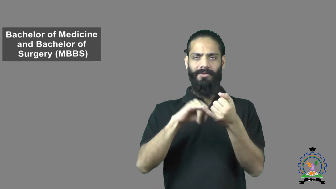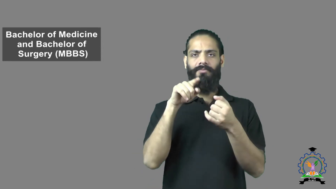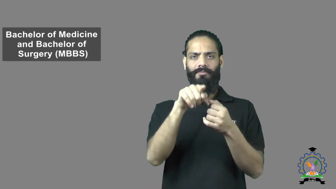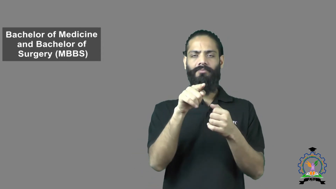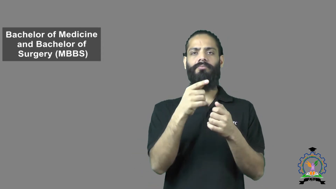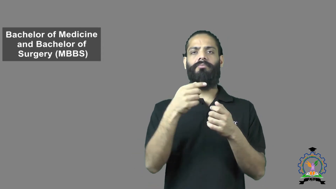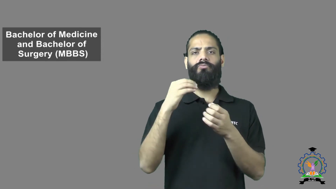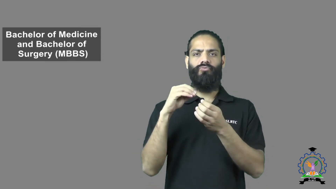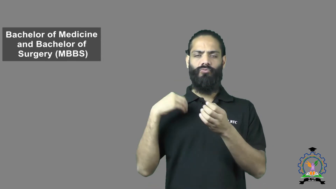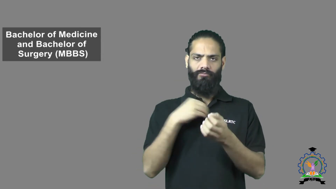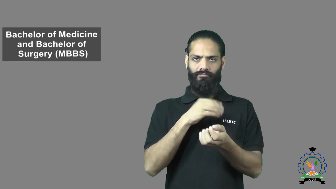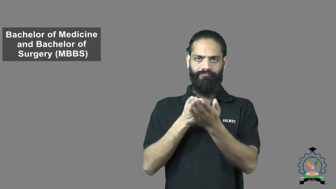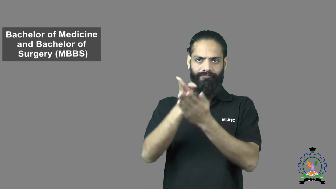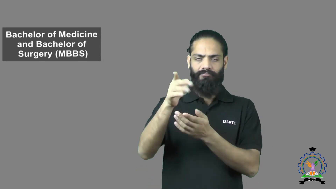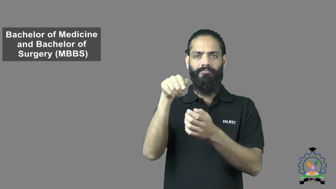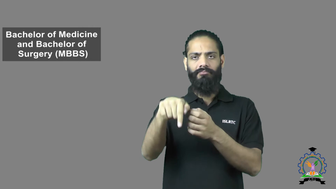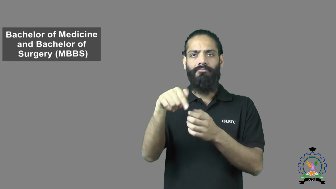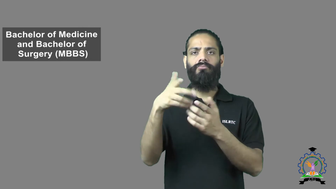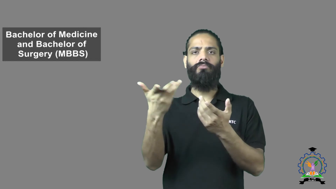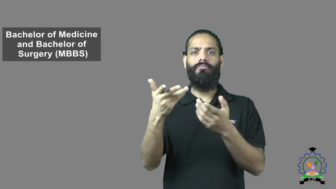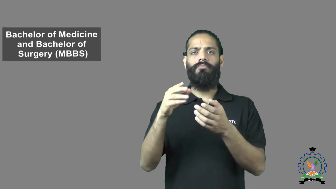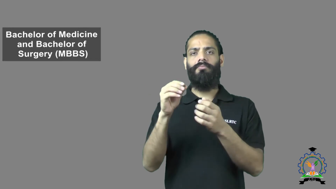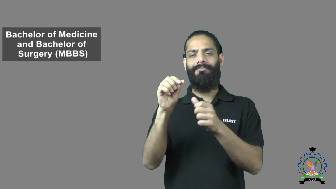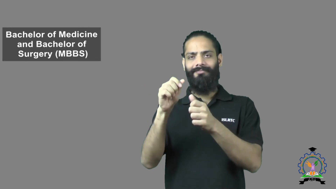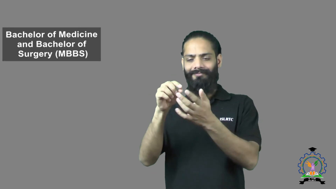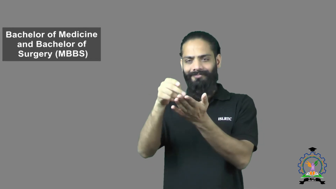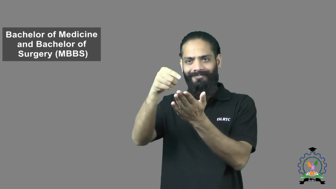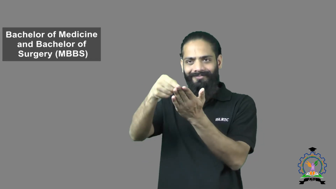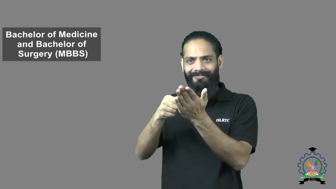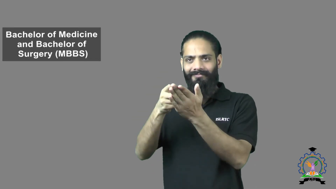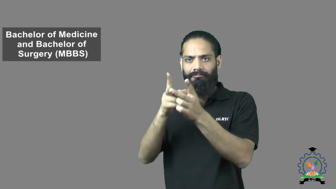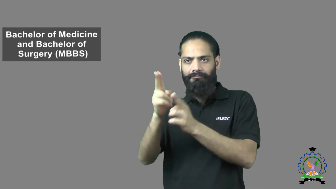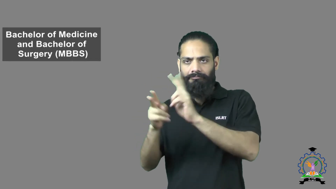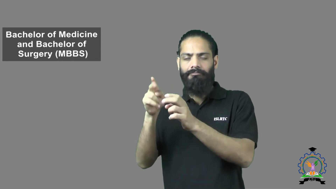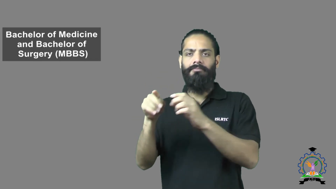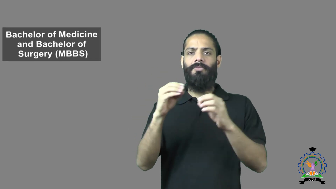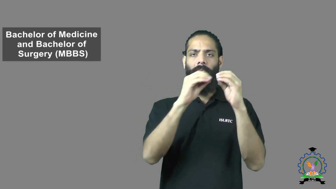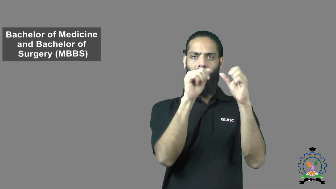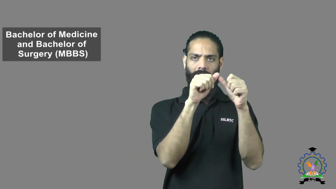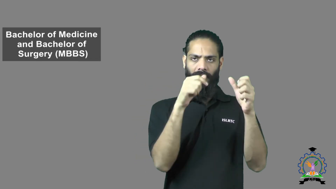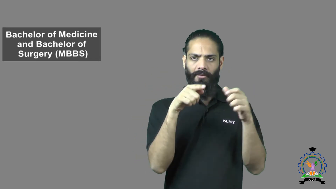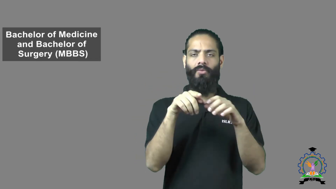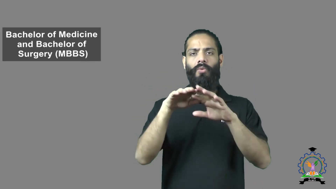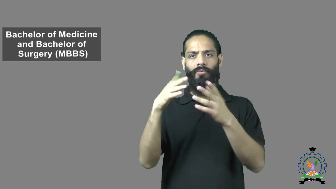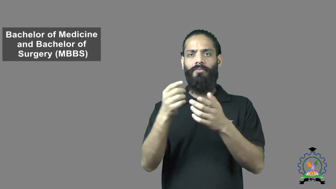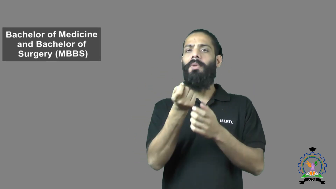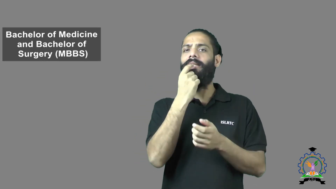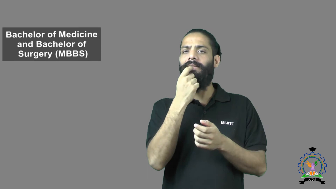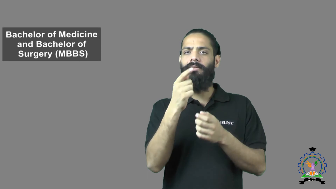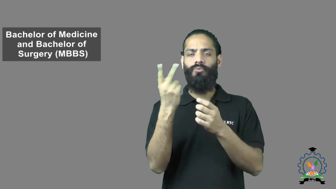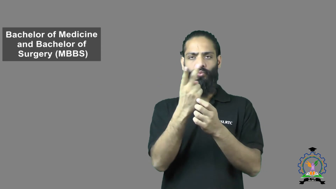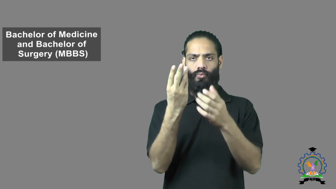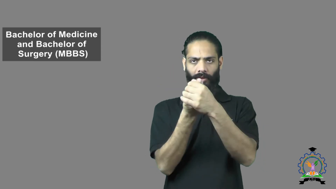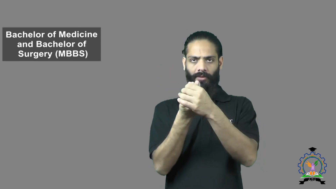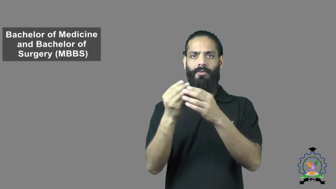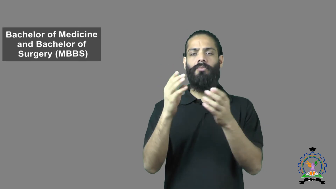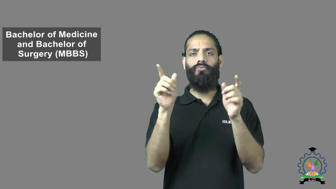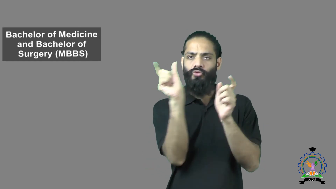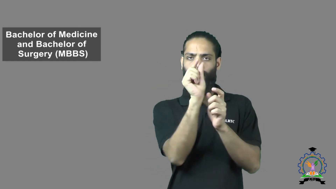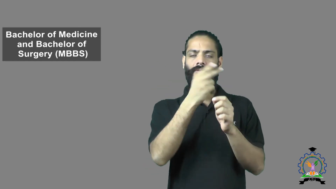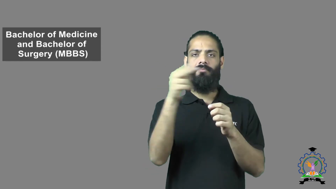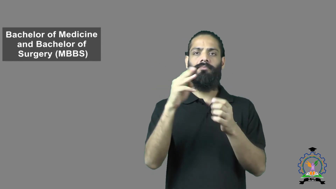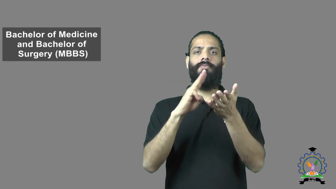Bachelor of Medicine and Bachelor of Surgery MBBS